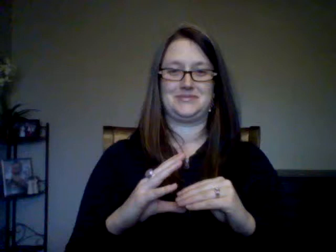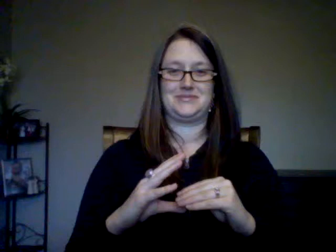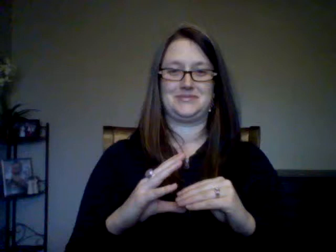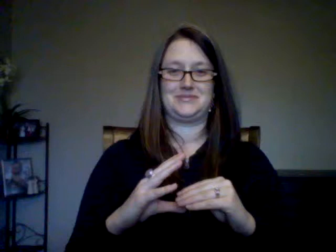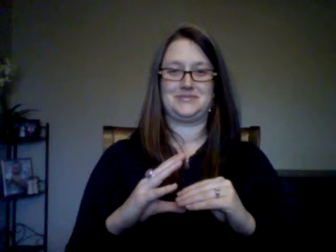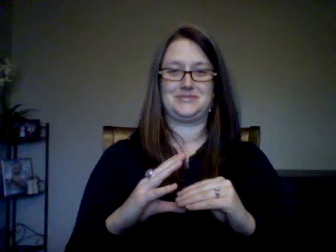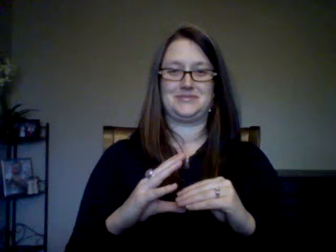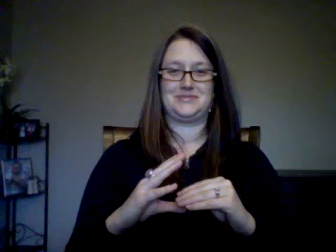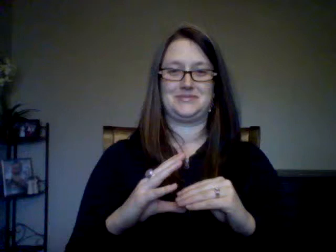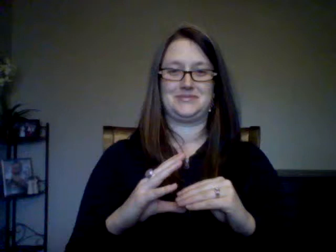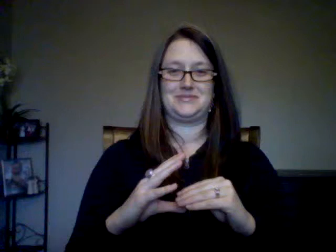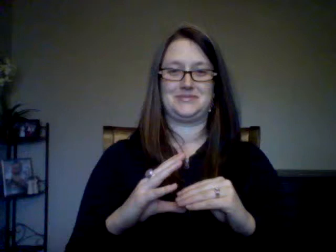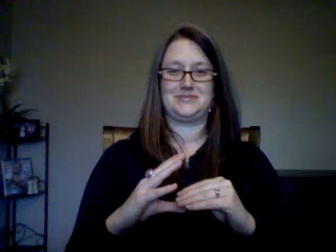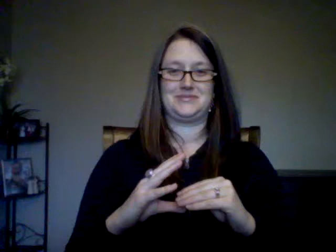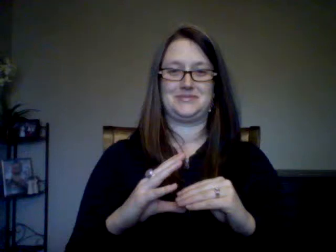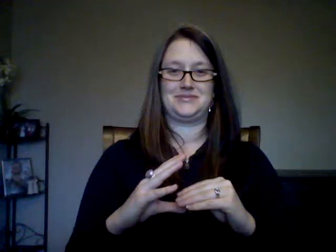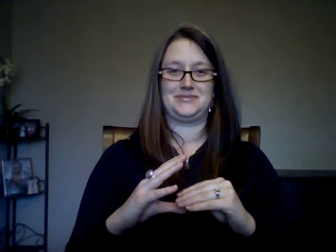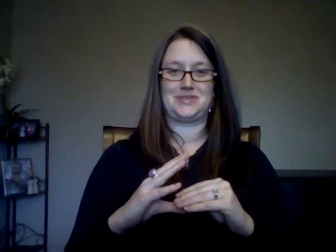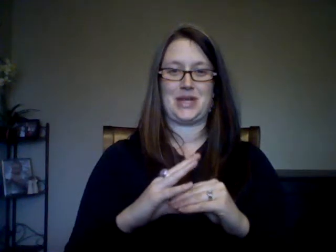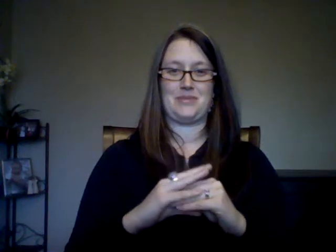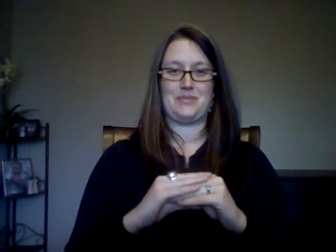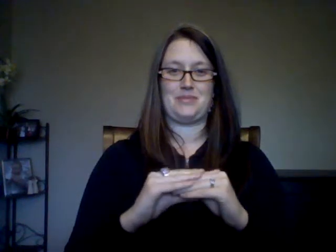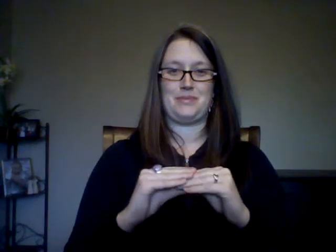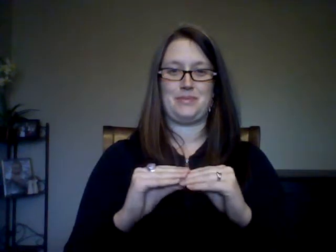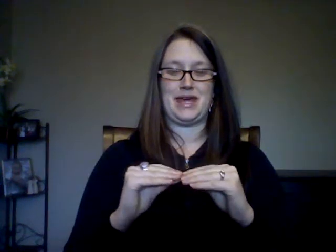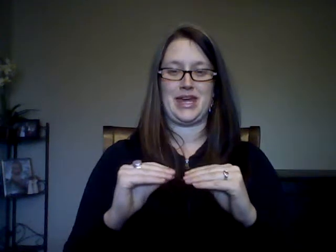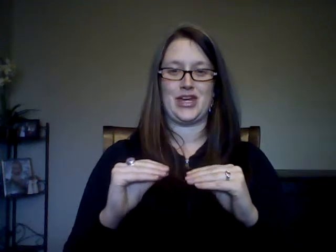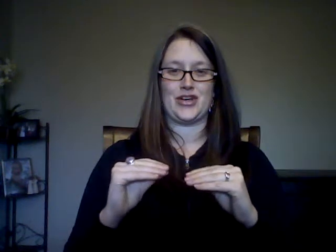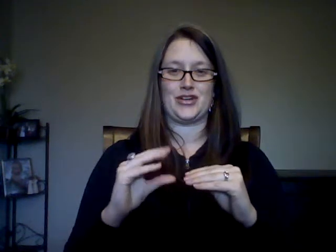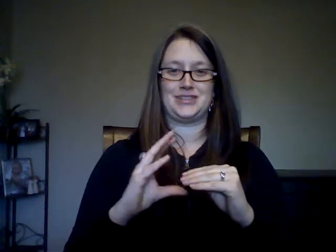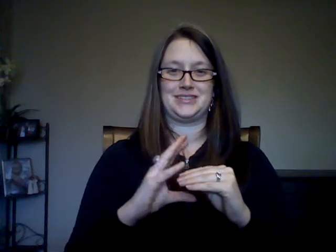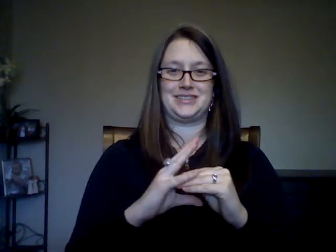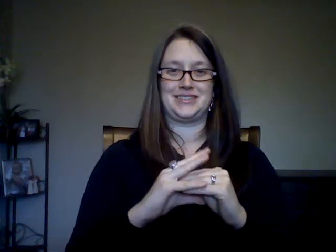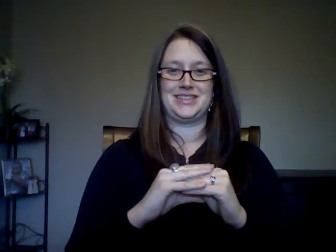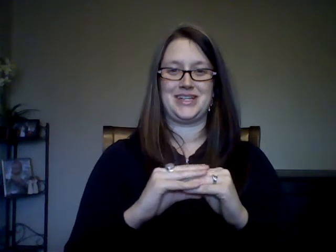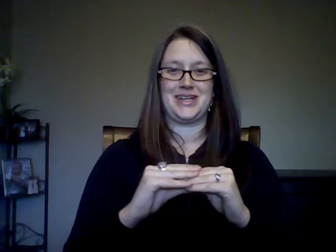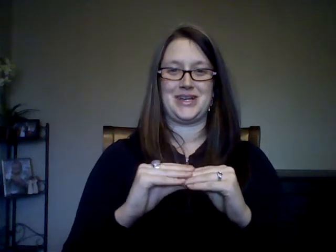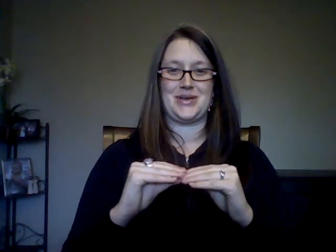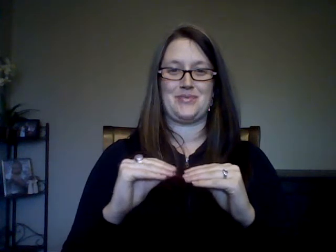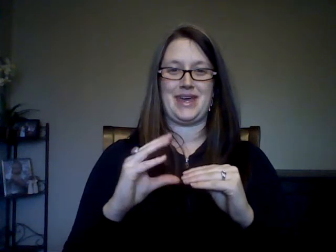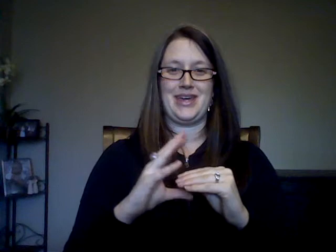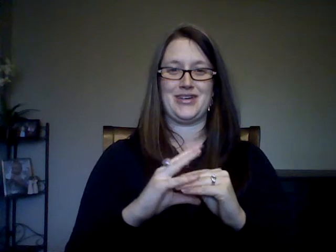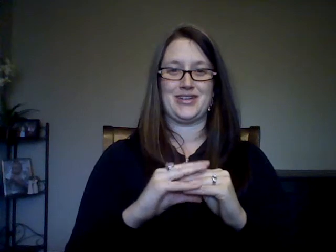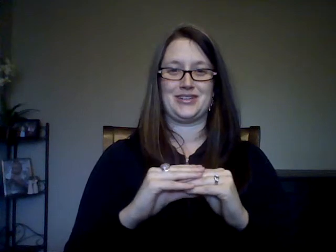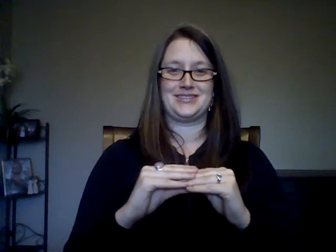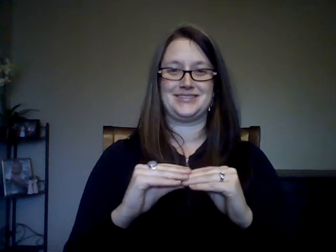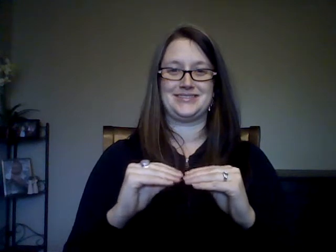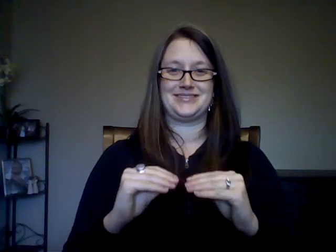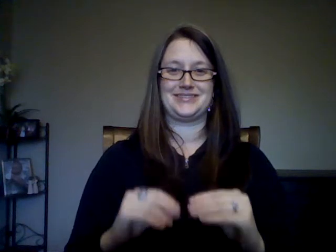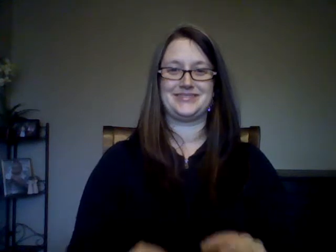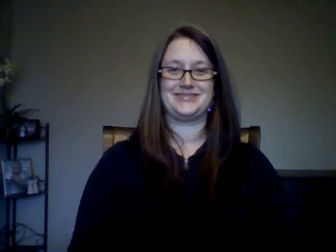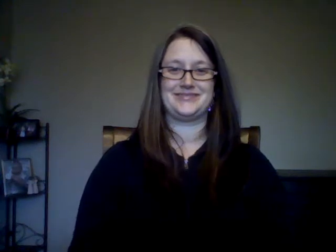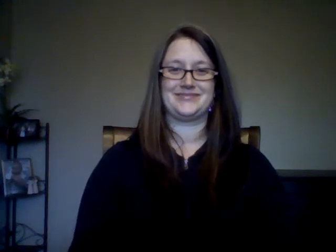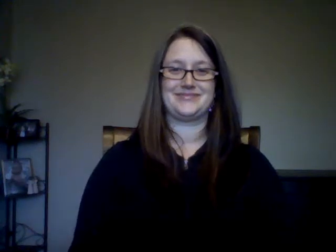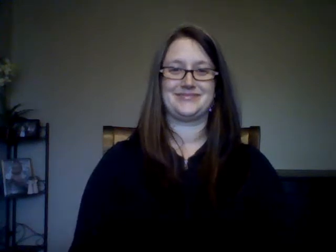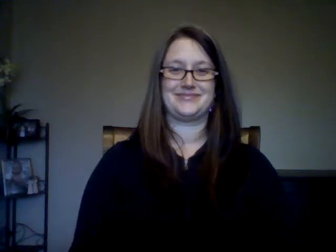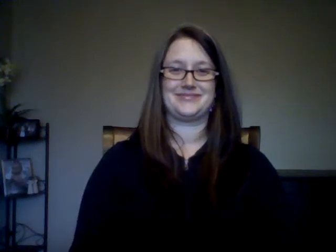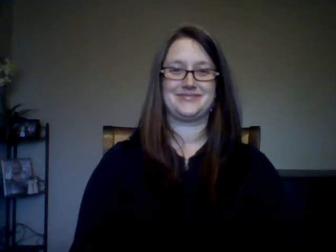Pear